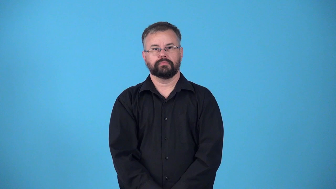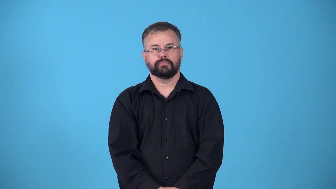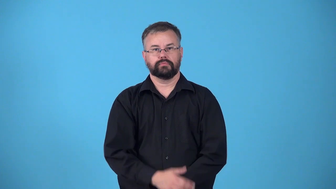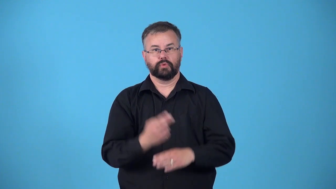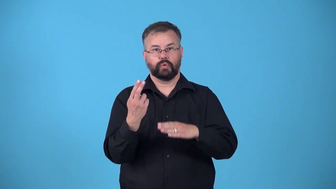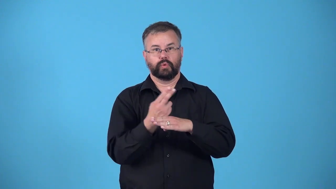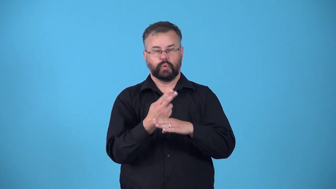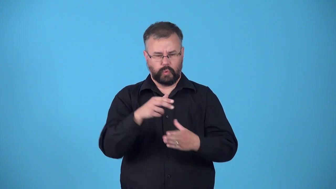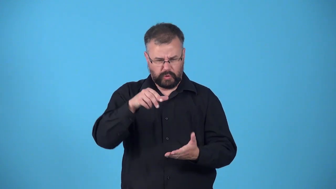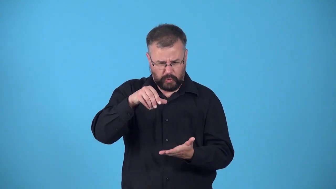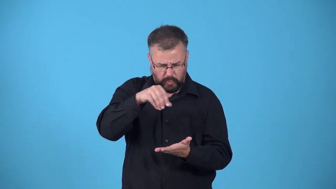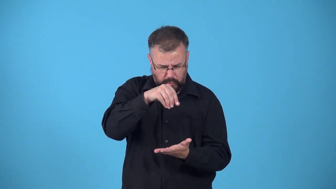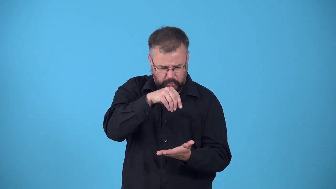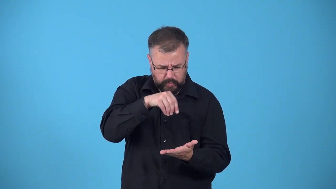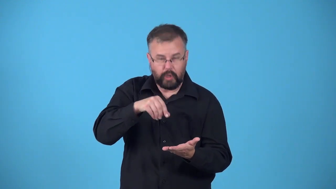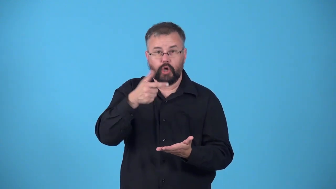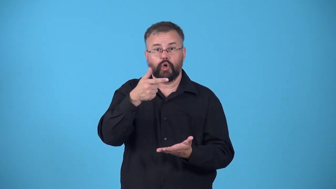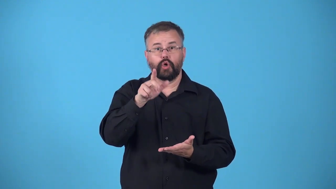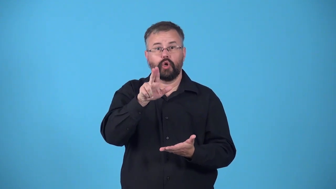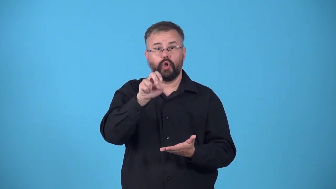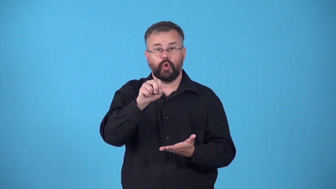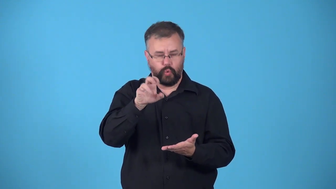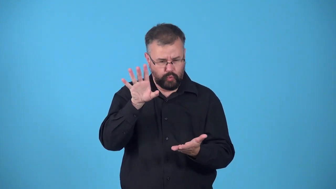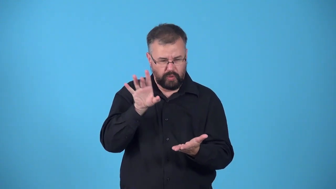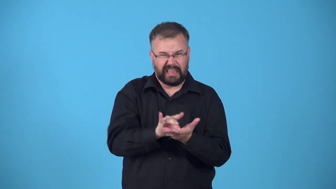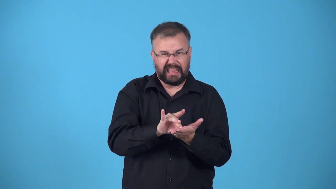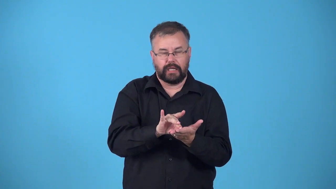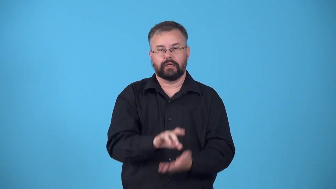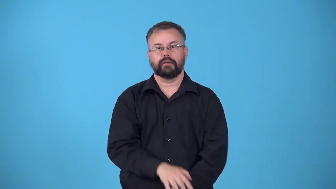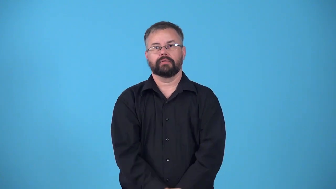glue in, paste in, glue on, paste on glue down, paste down